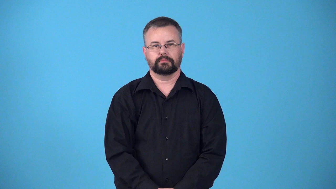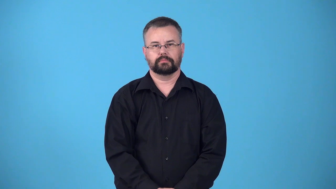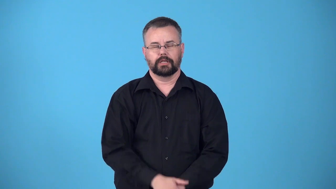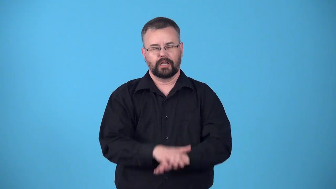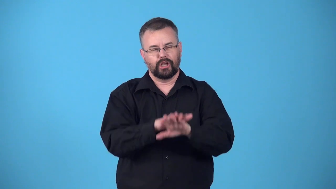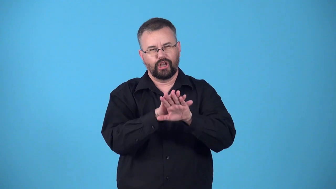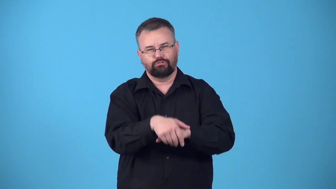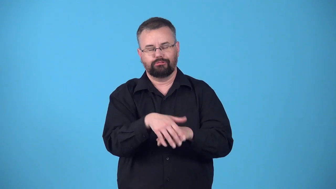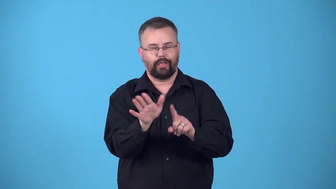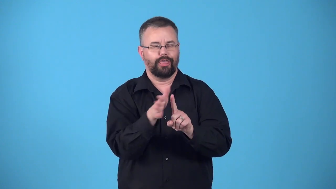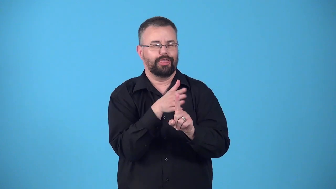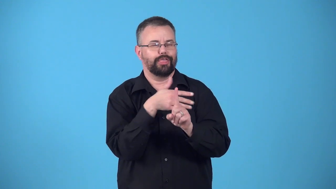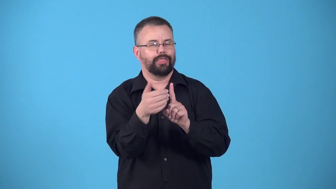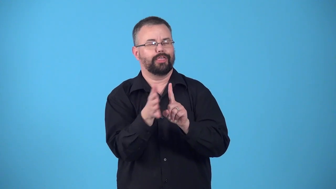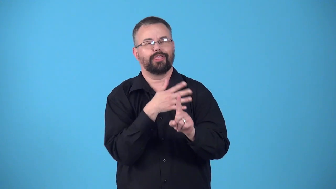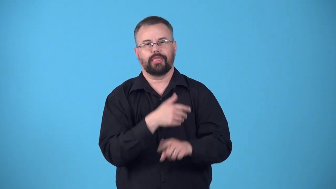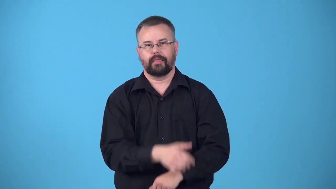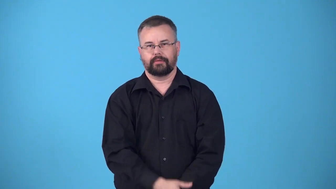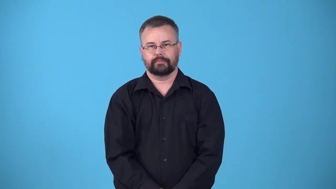empty flattery